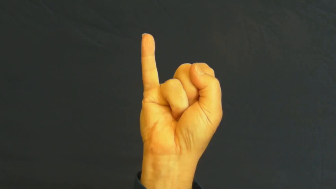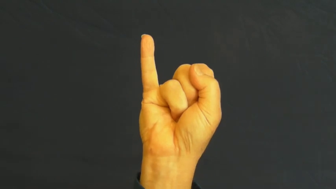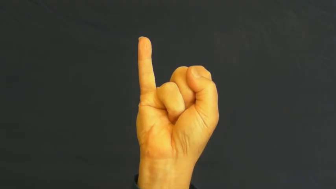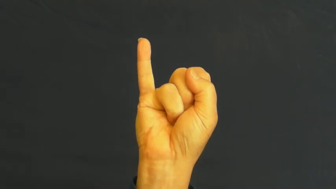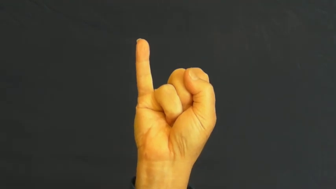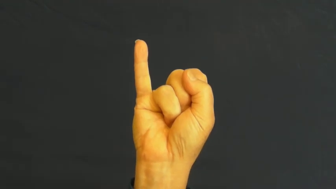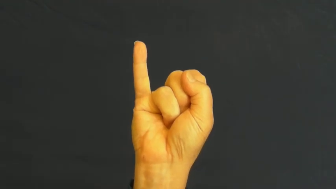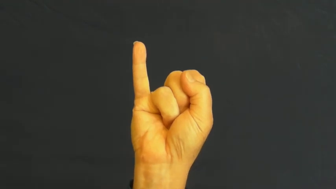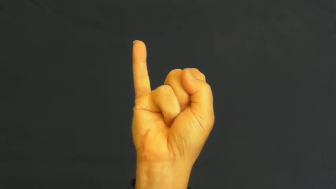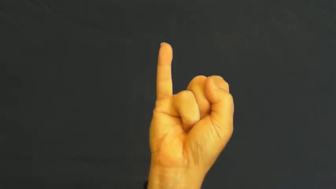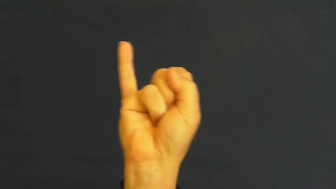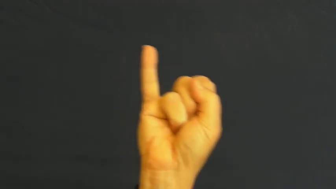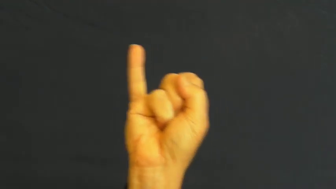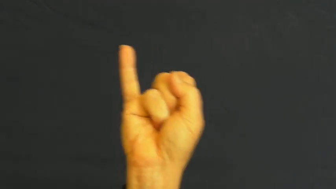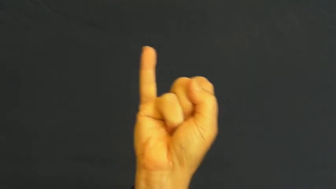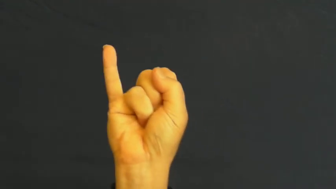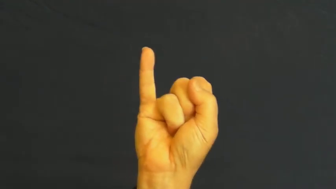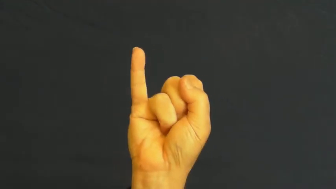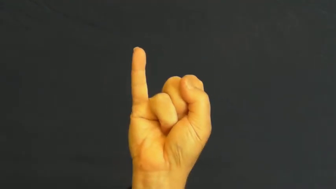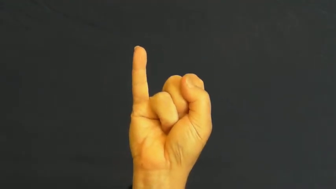Ironton,OH,Irving,TX